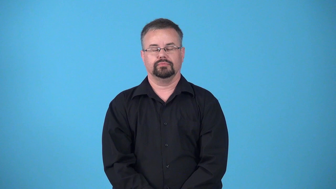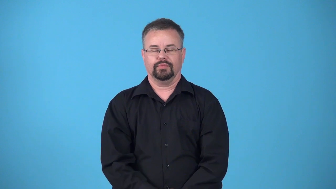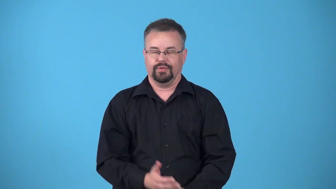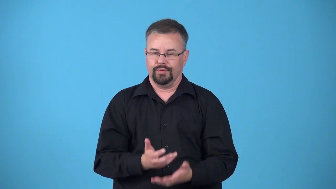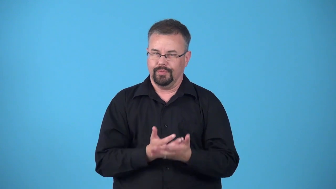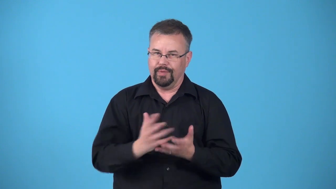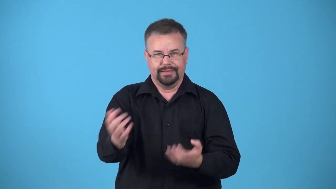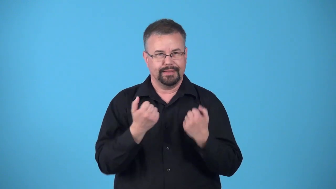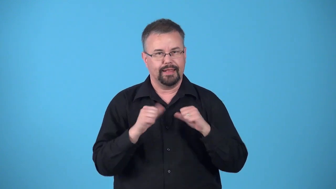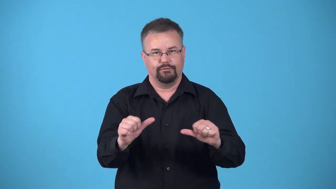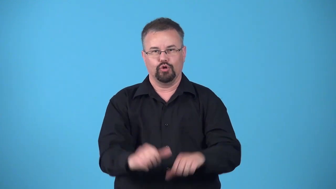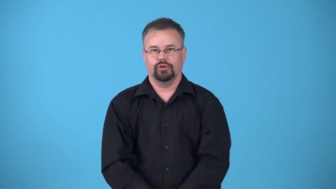wasted effort